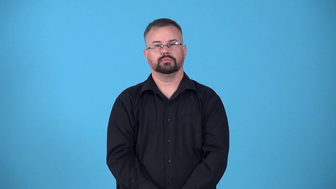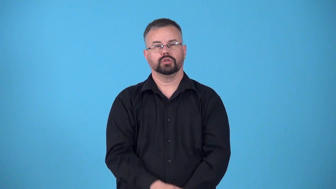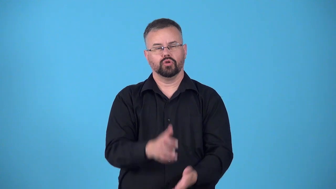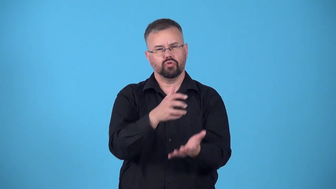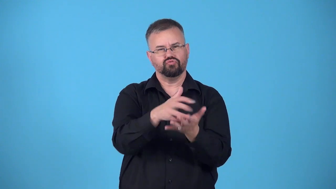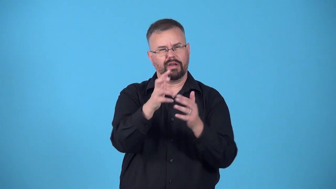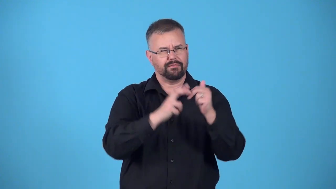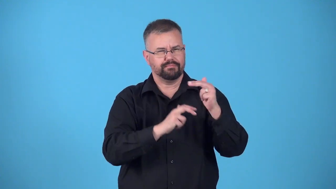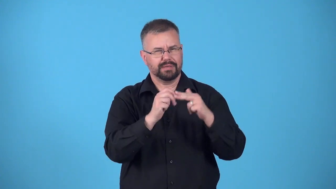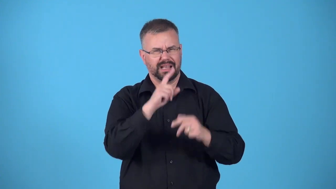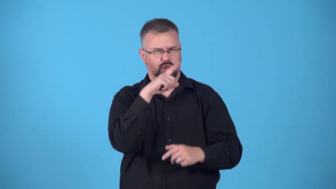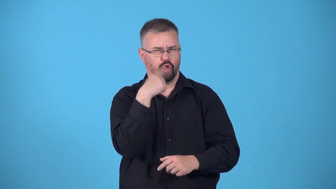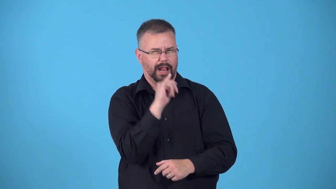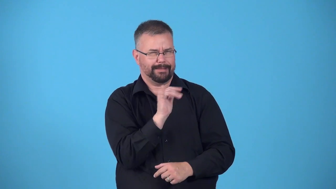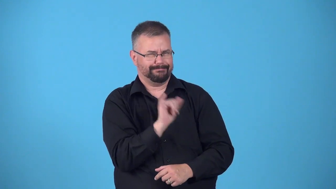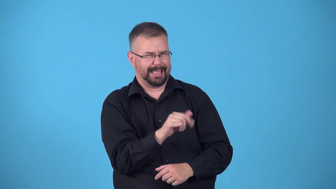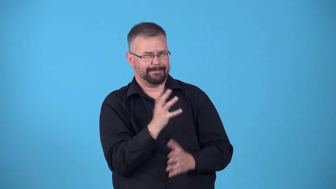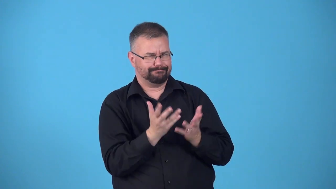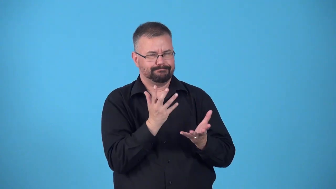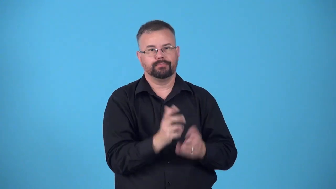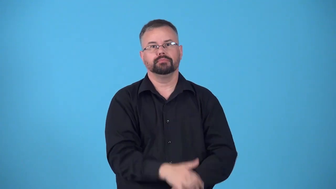rough out